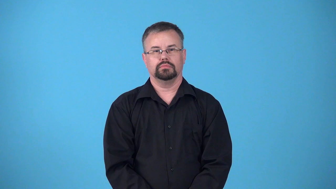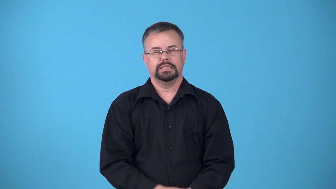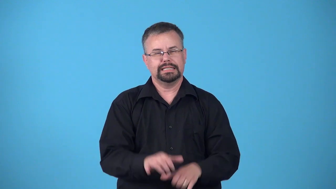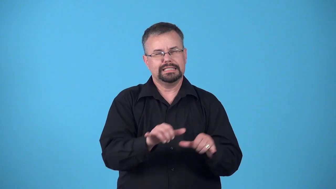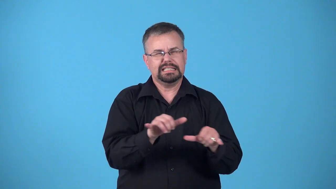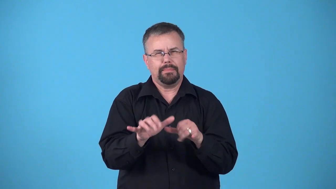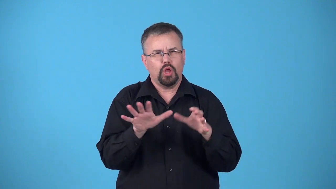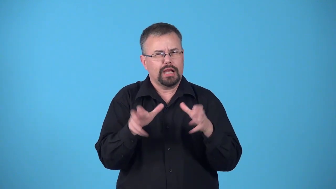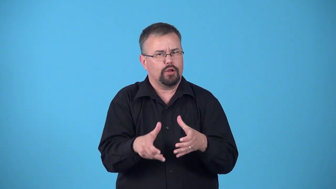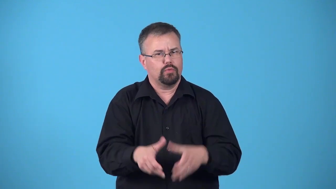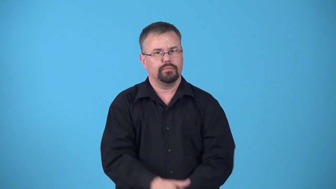in that vein